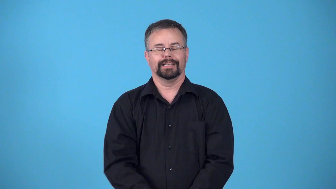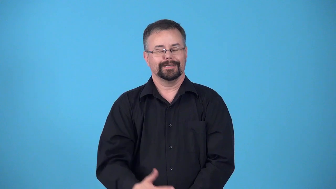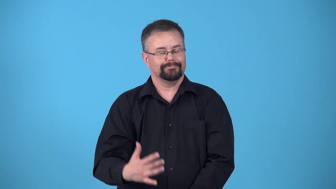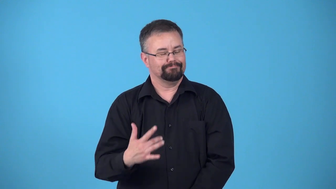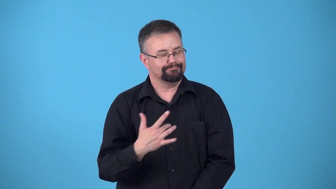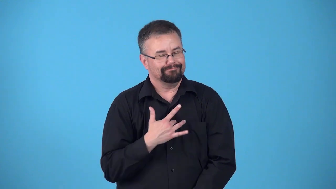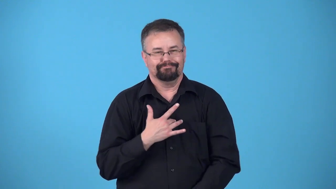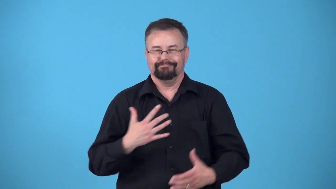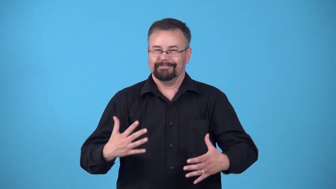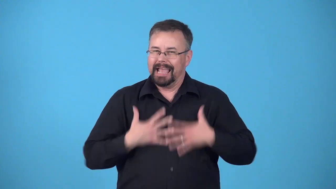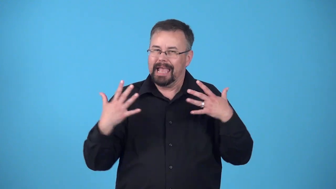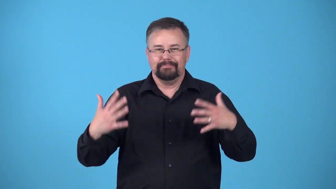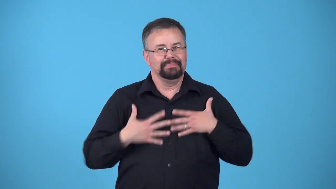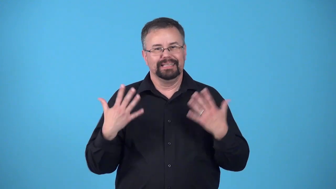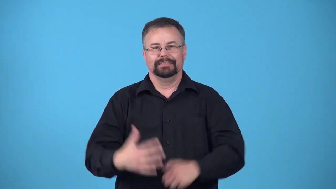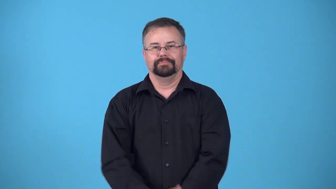warm the cockles of your heart